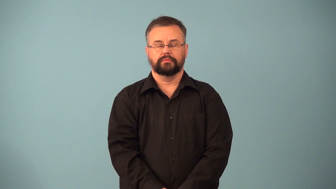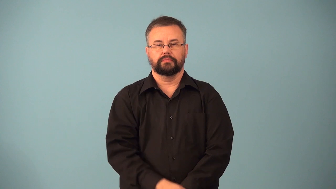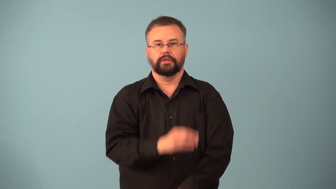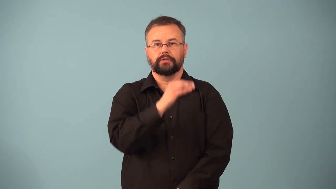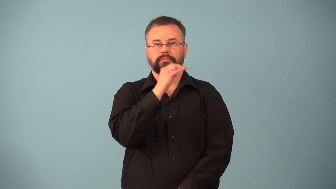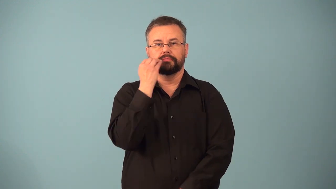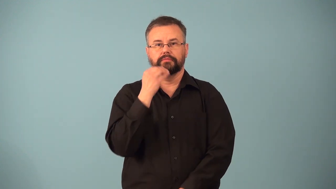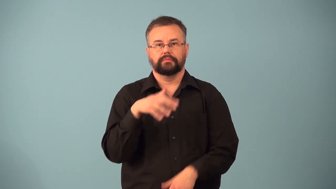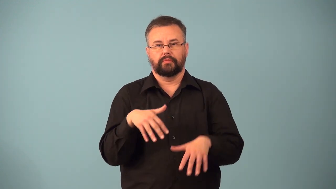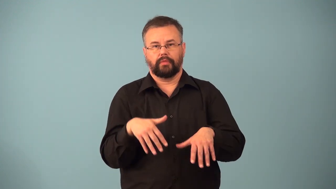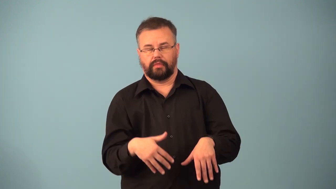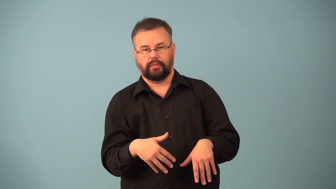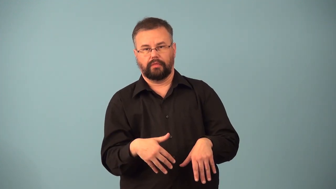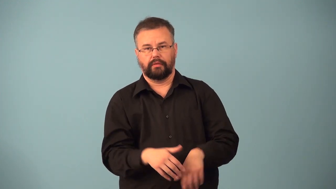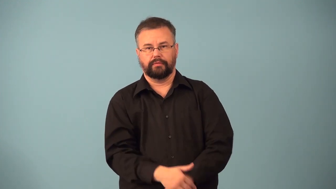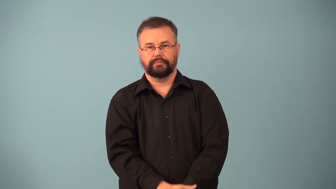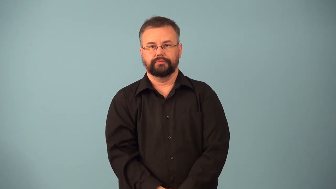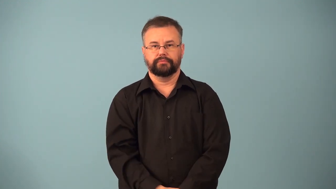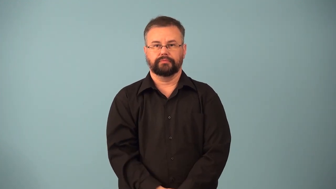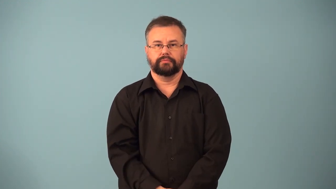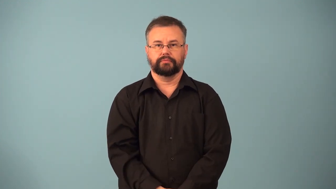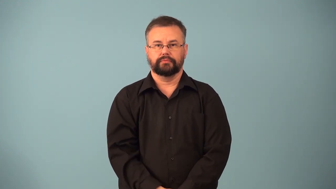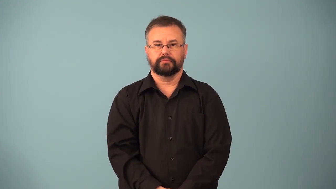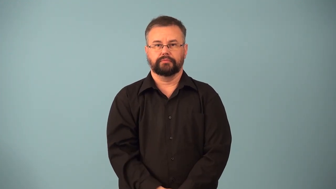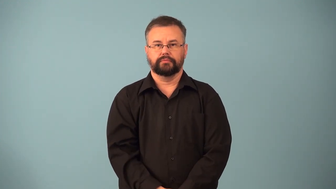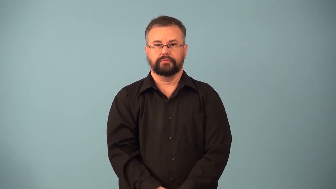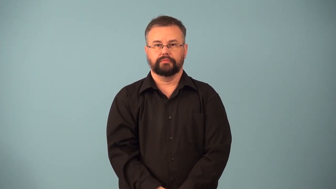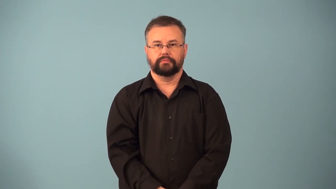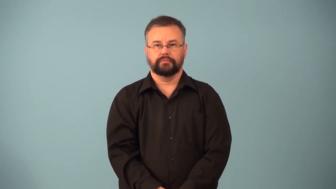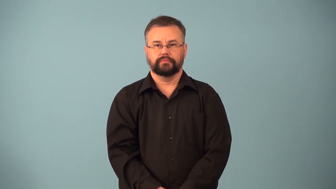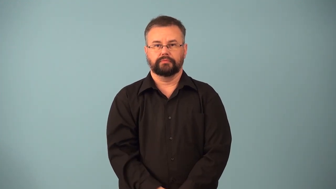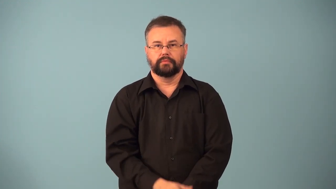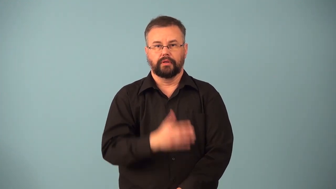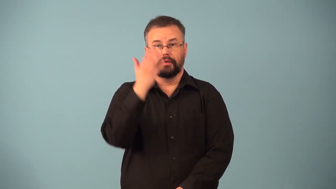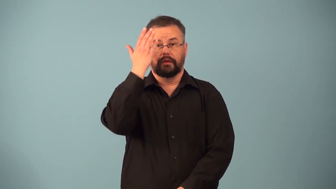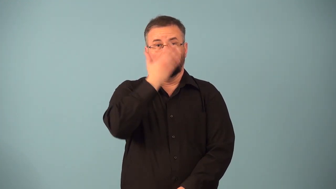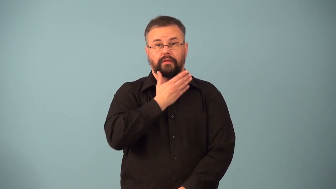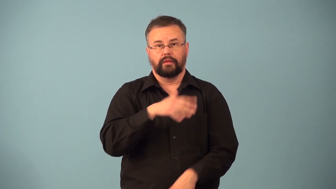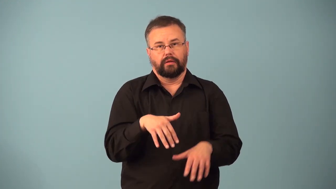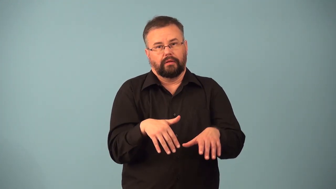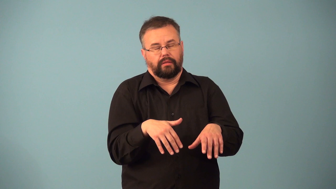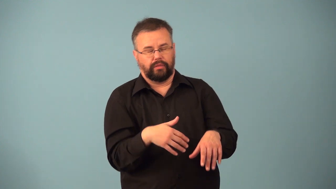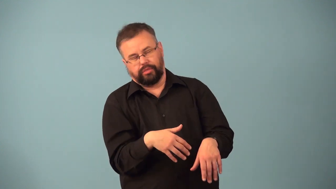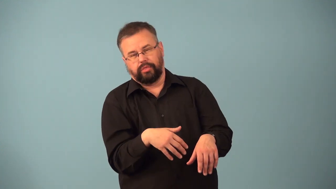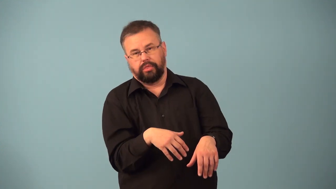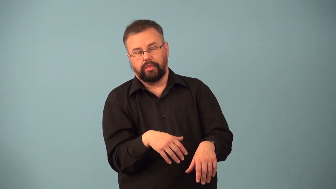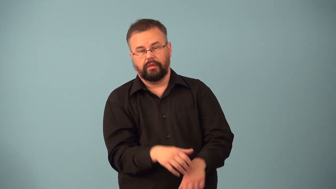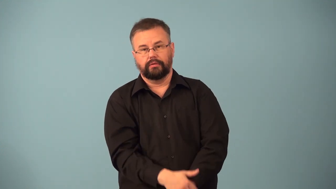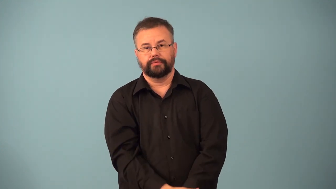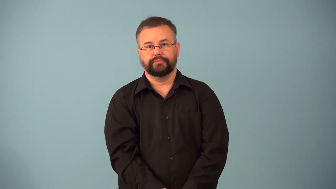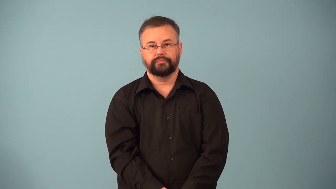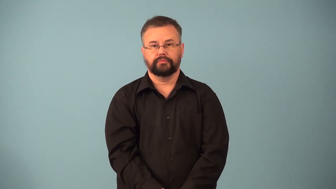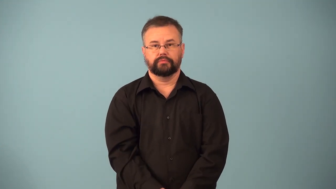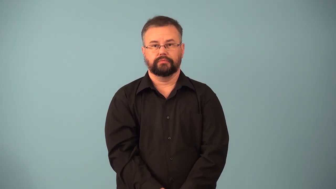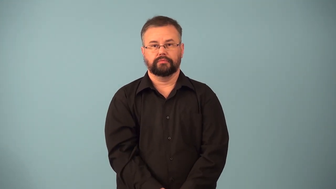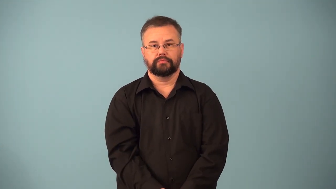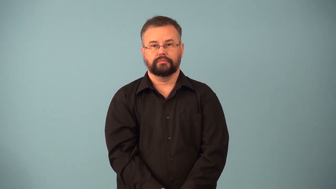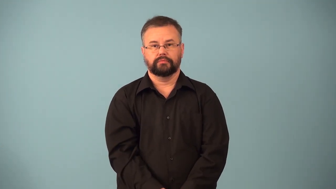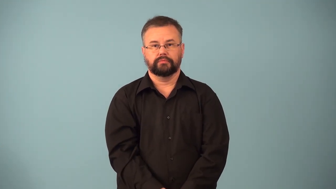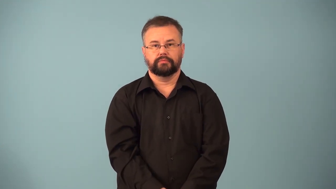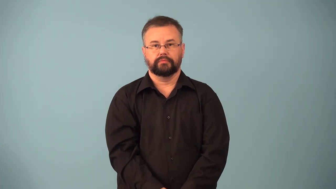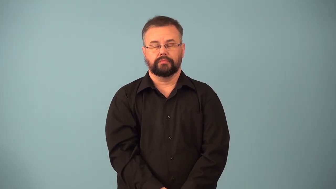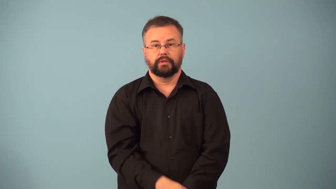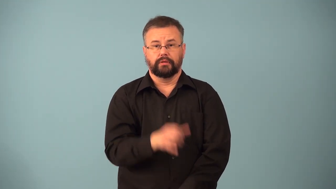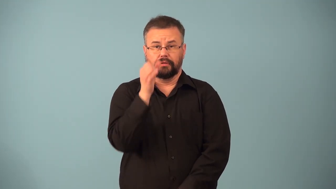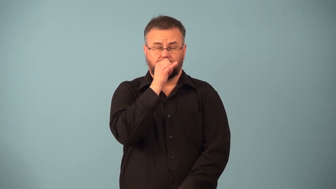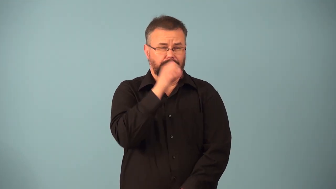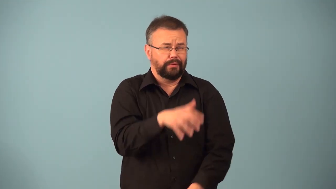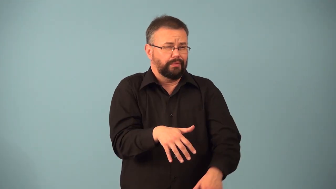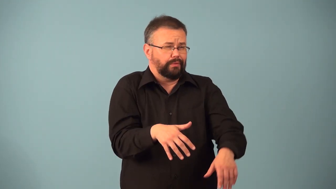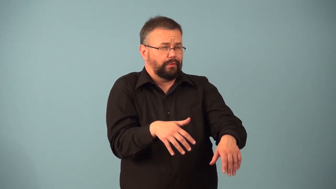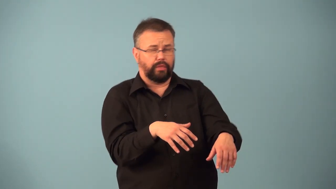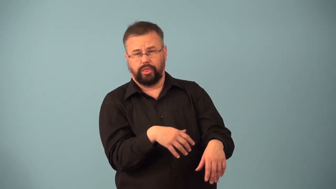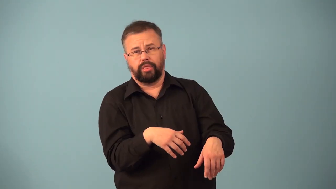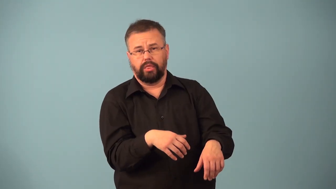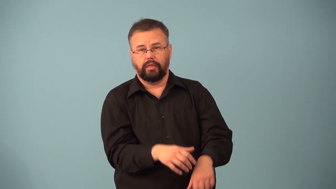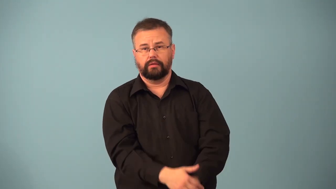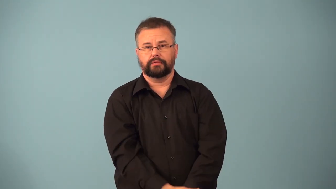droopy,droopier,droopiest